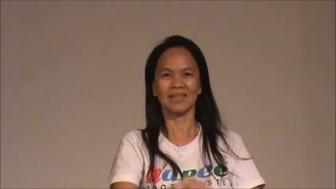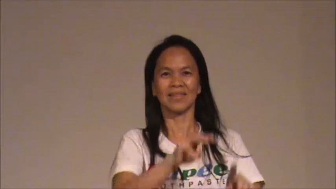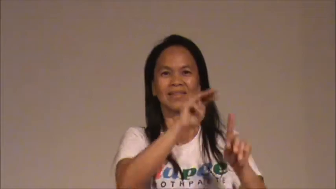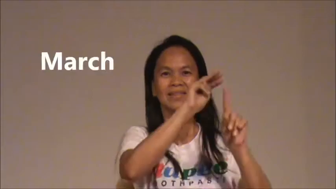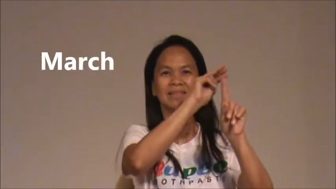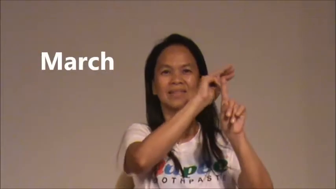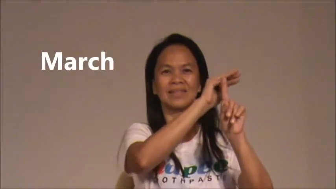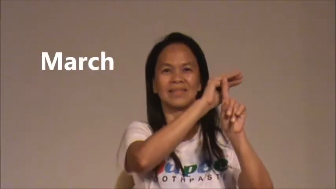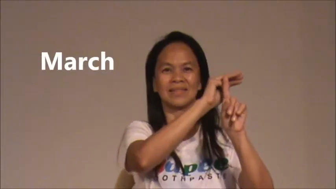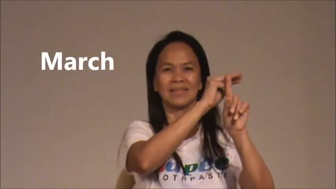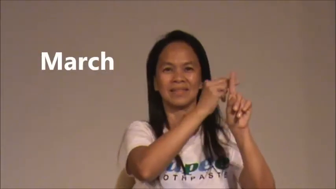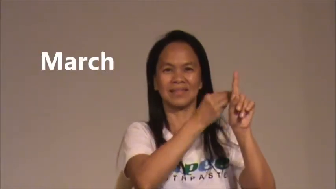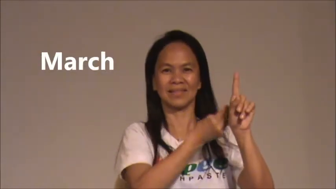March